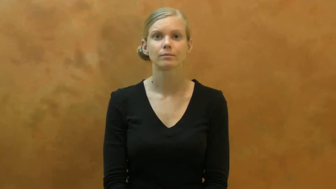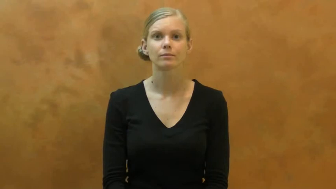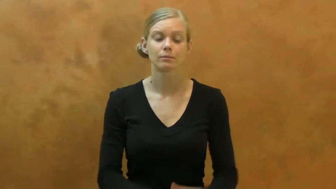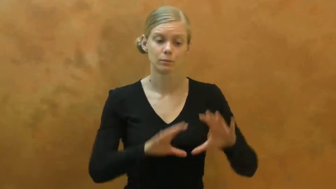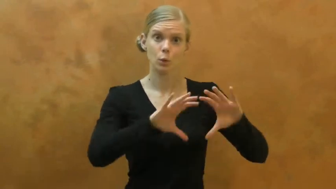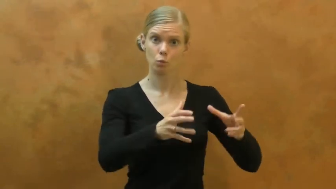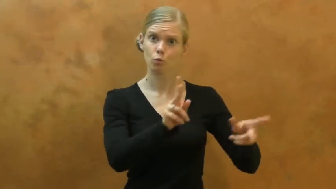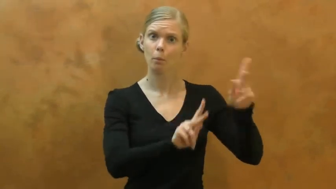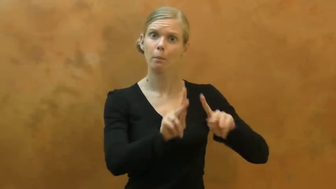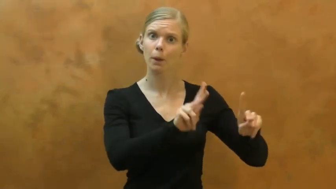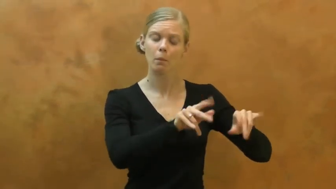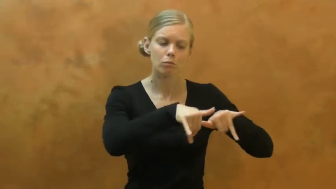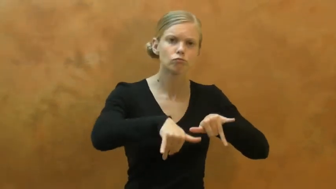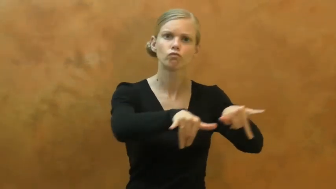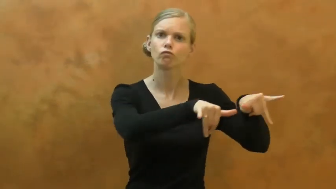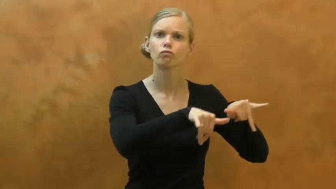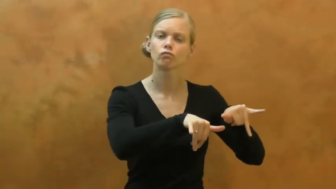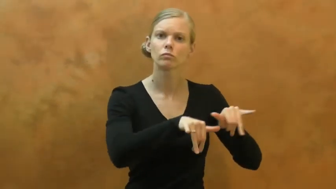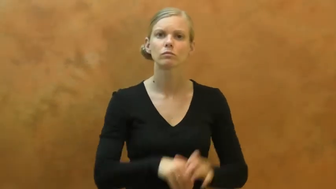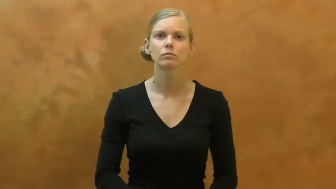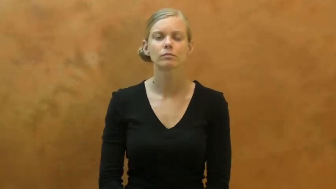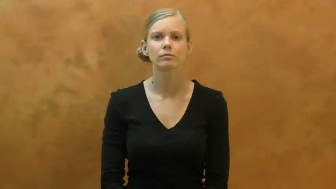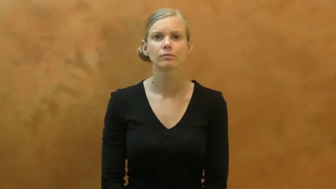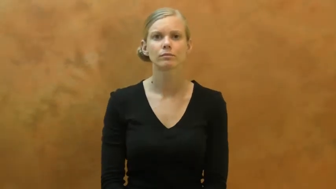social group